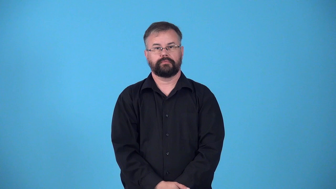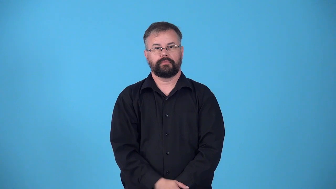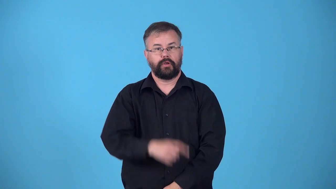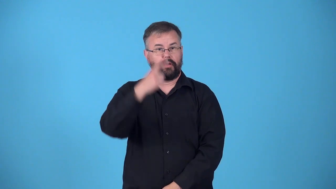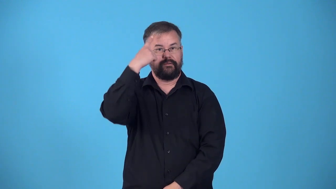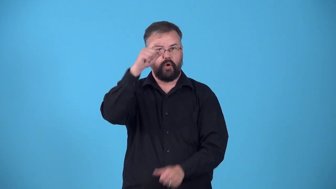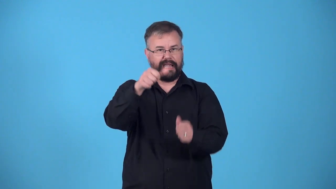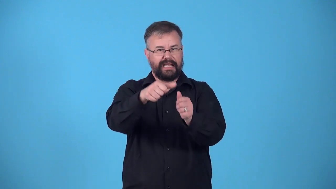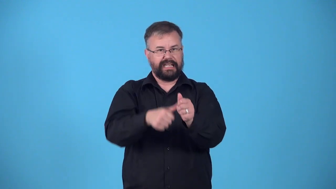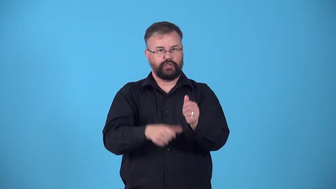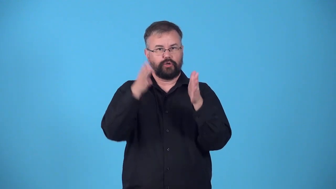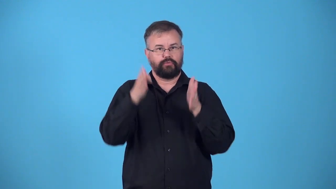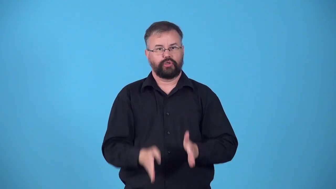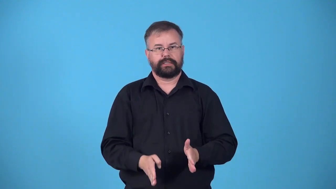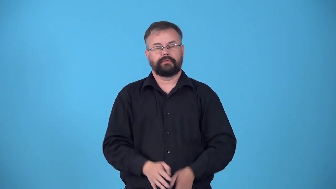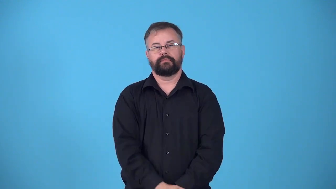per capita